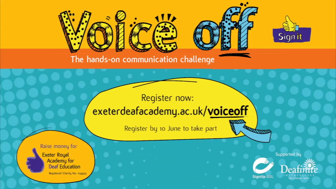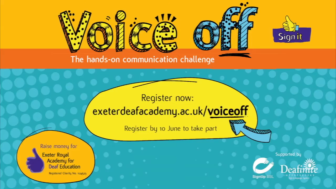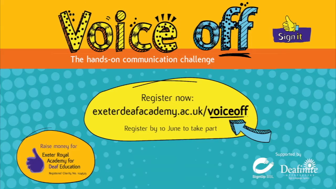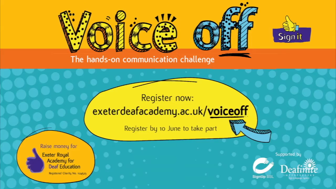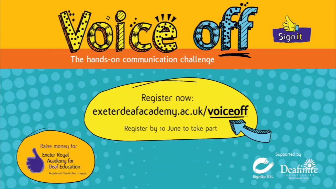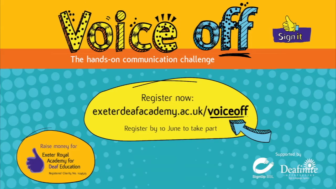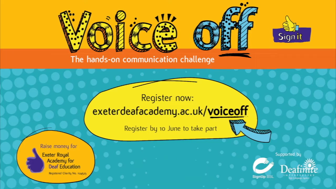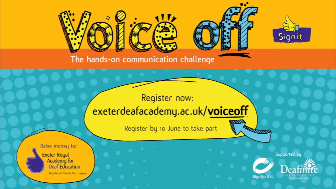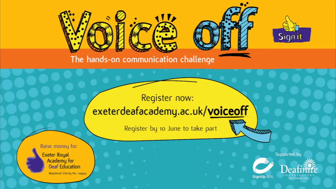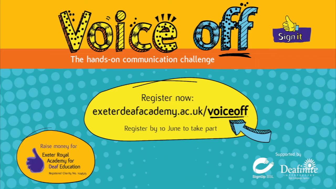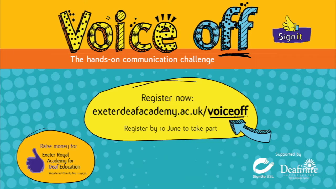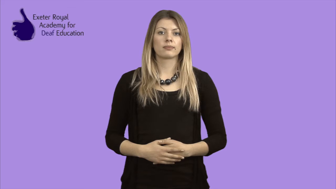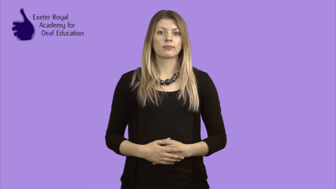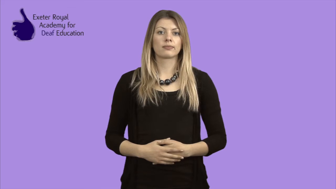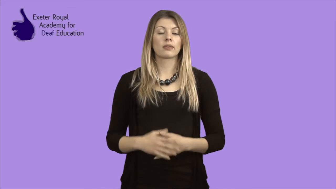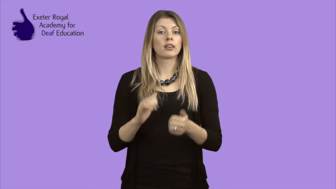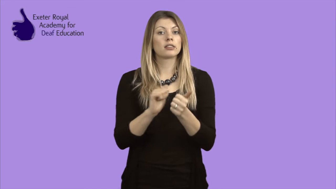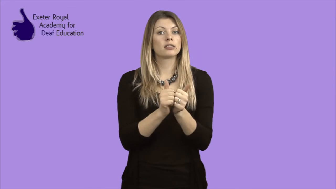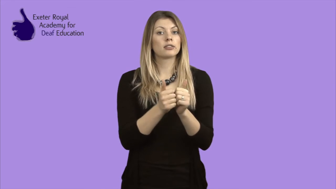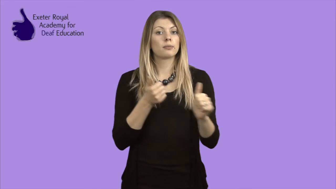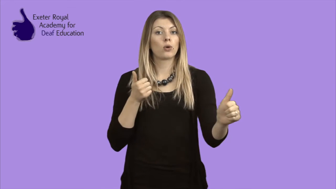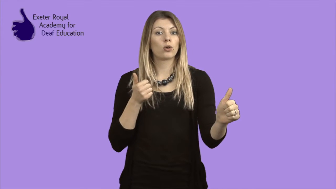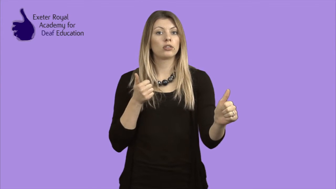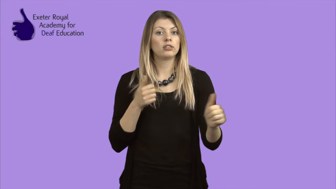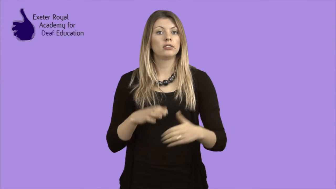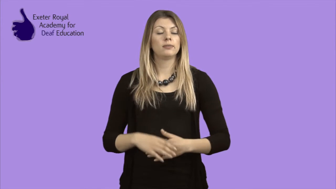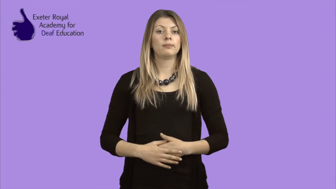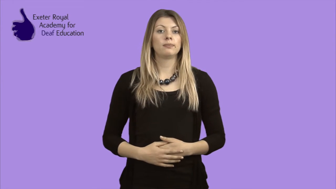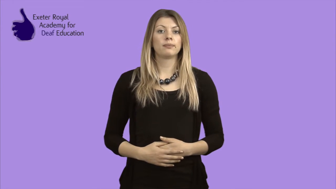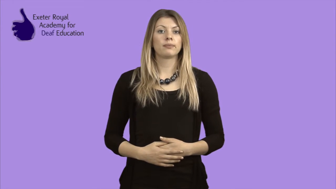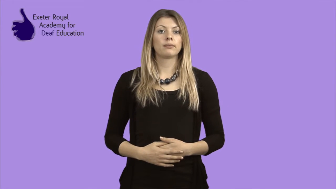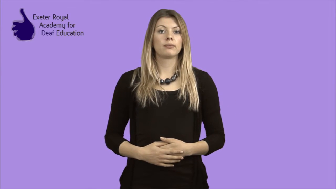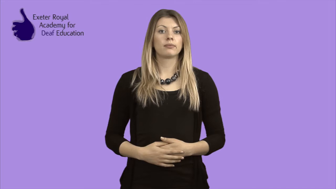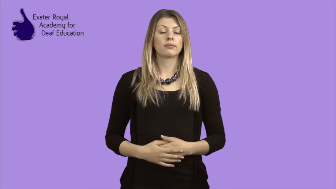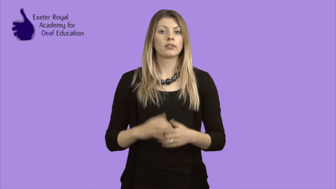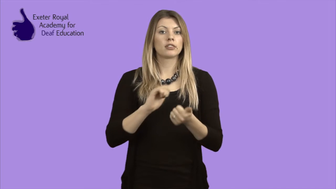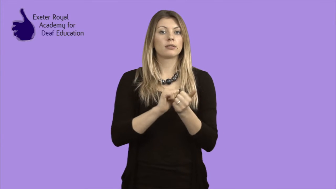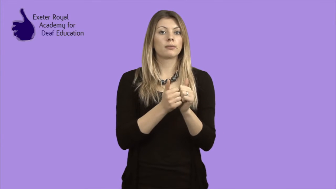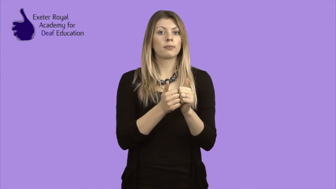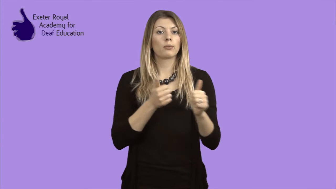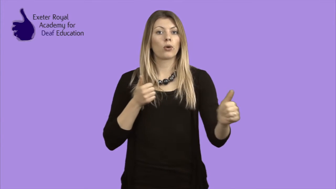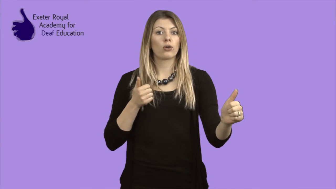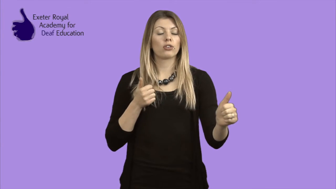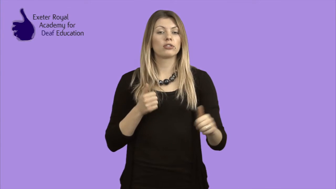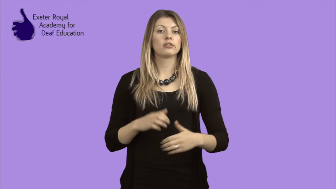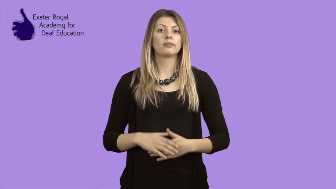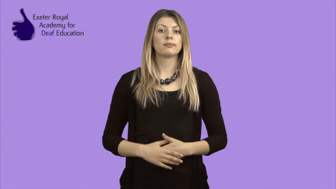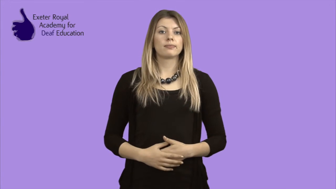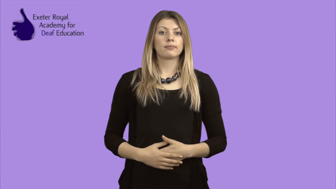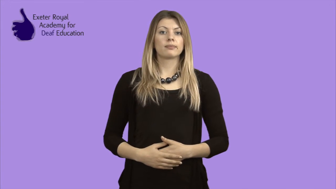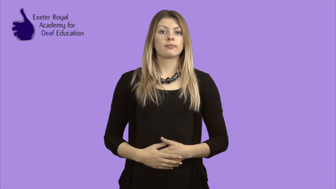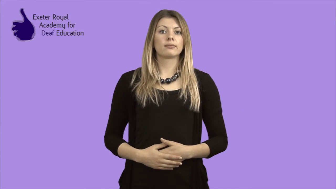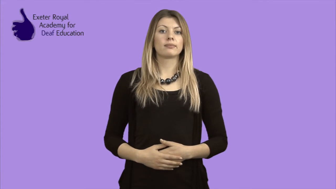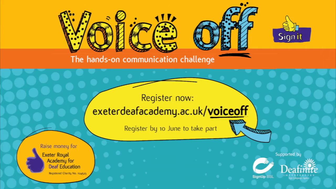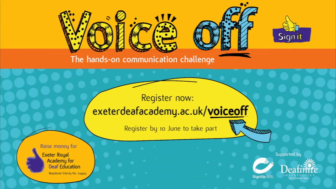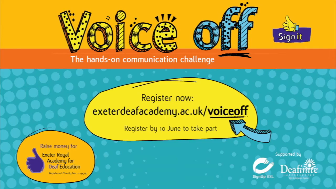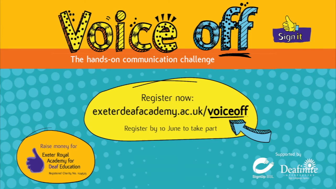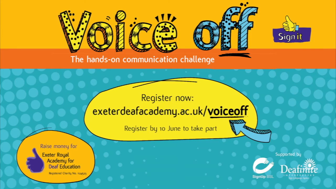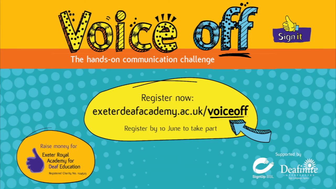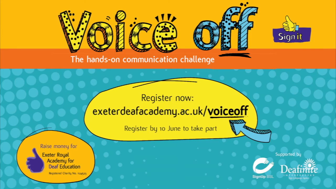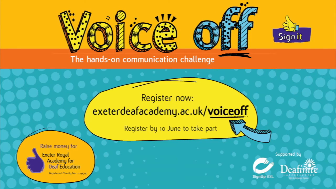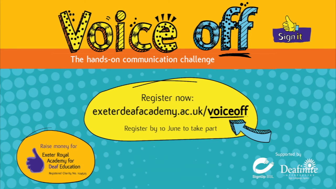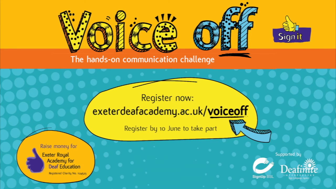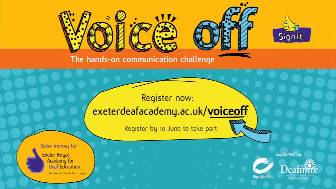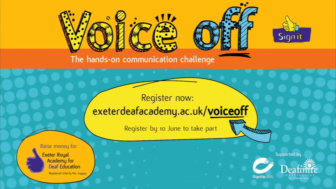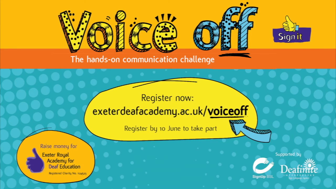Sports